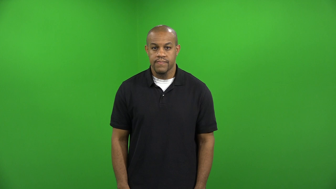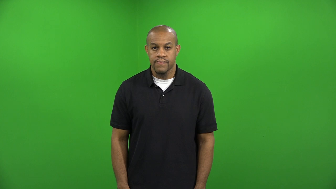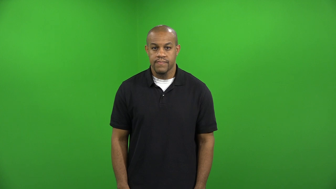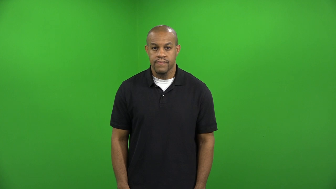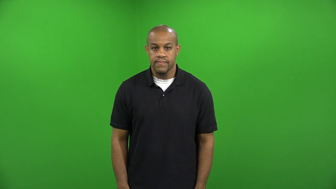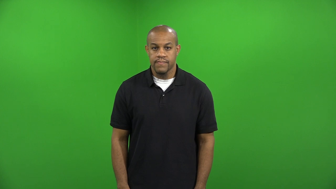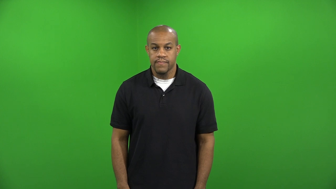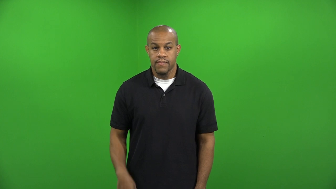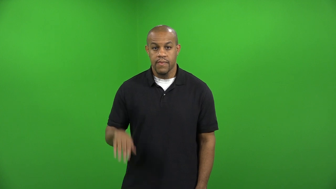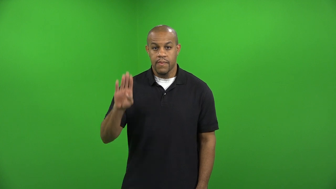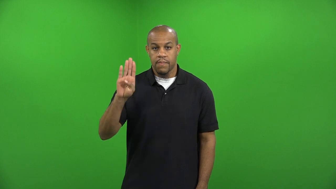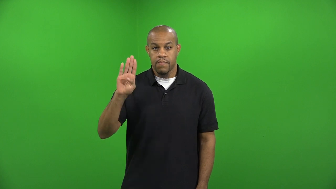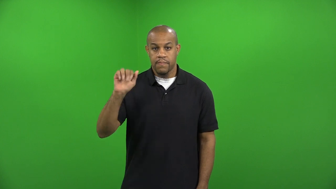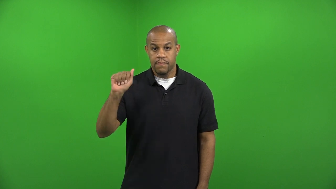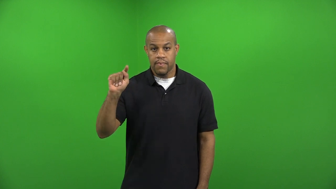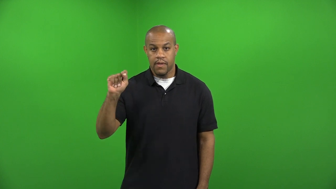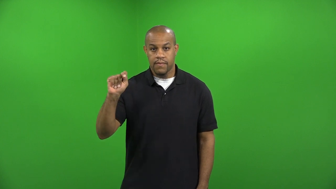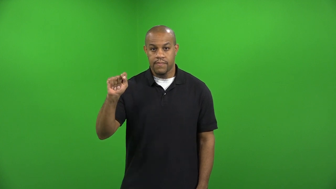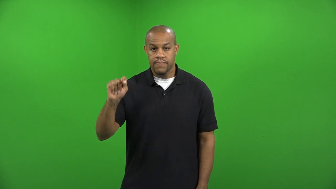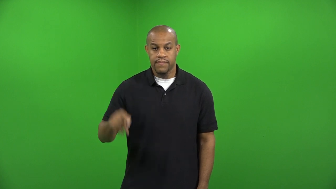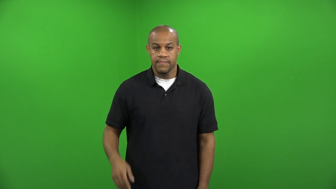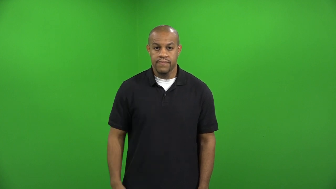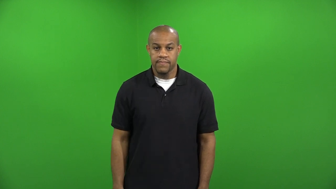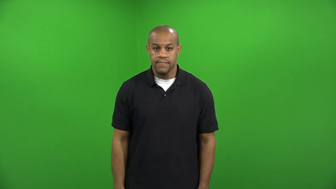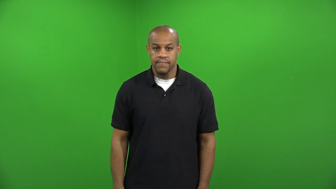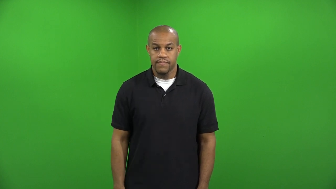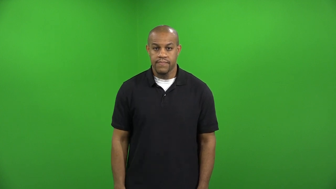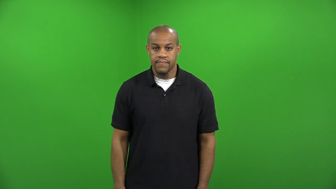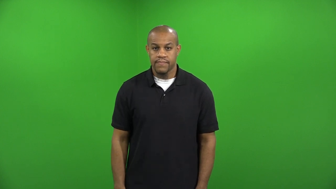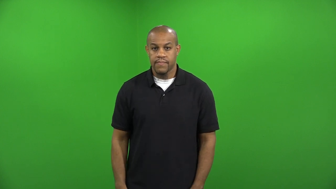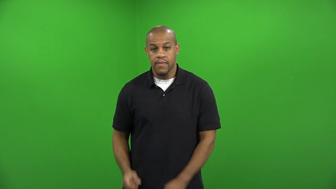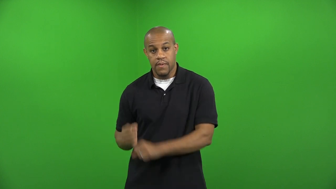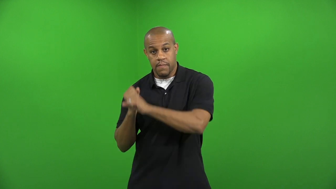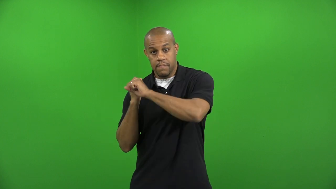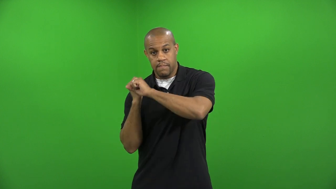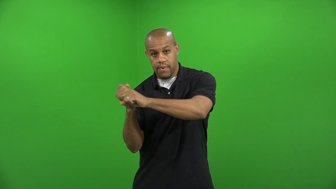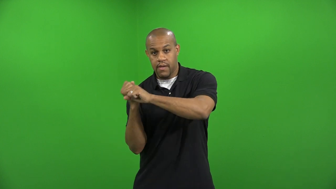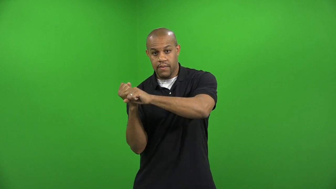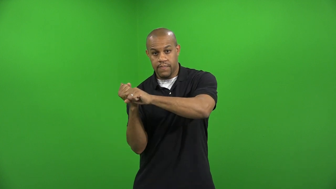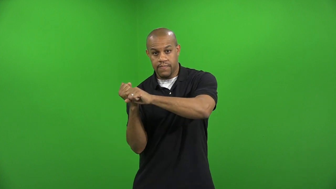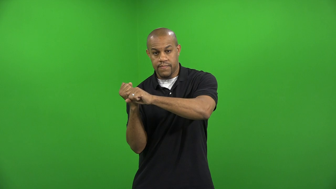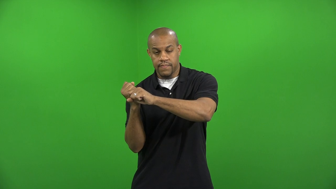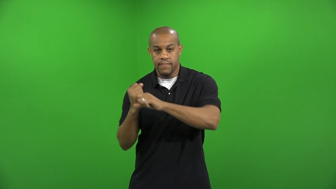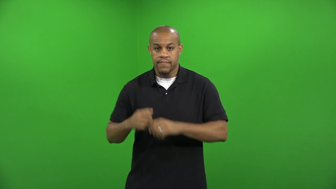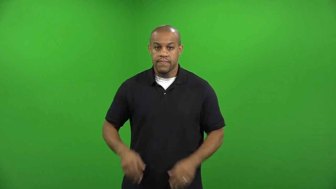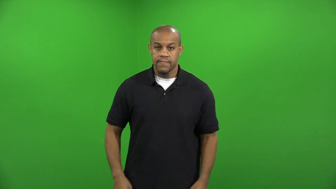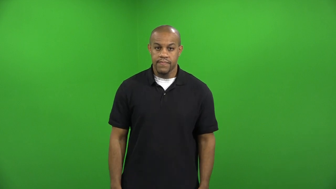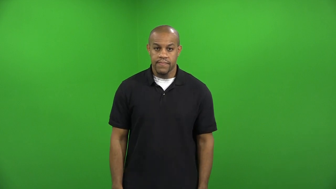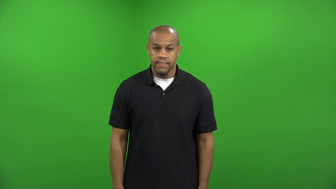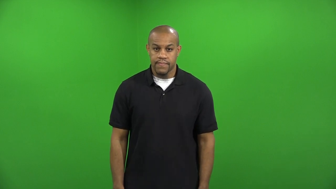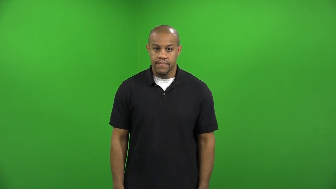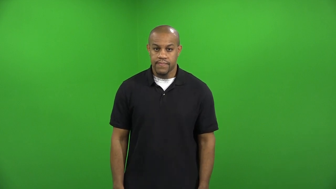bat